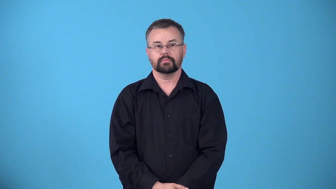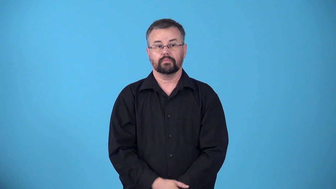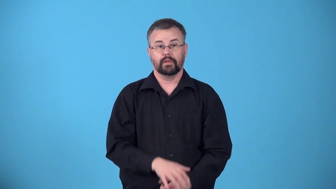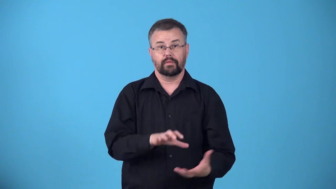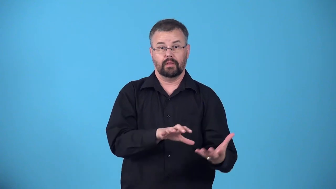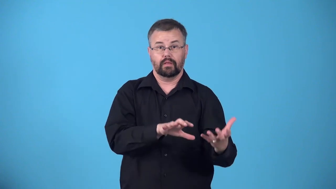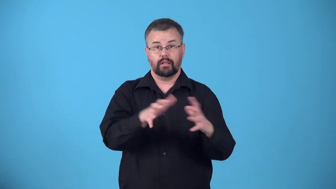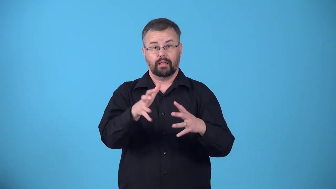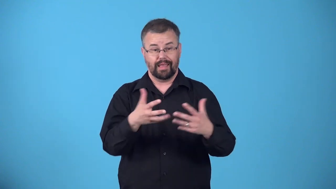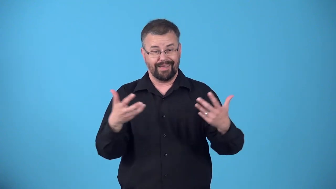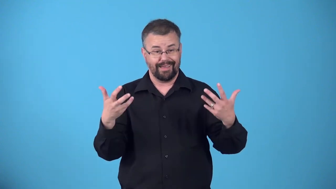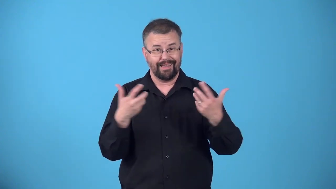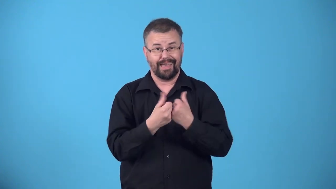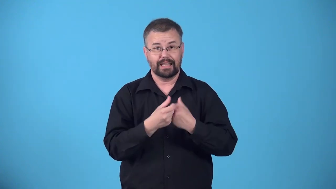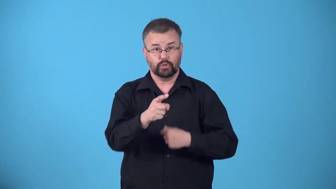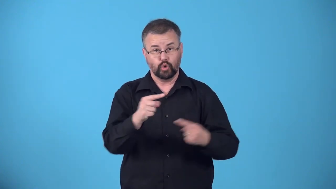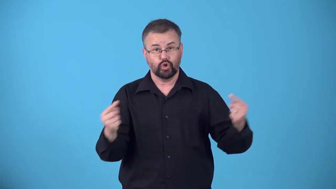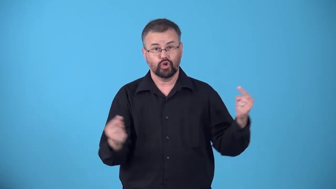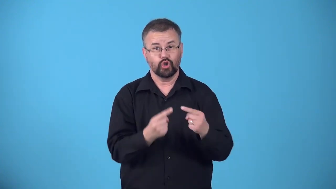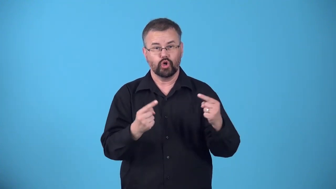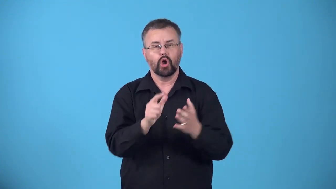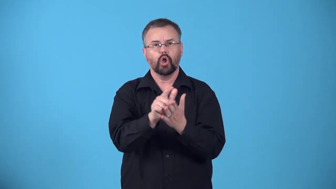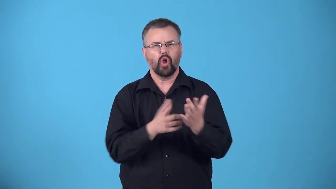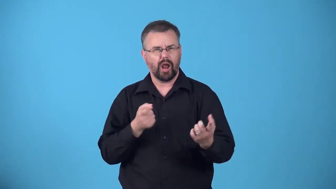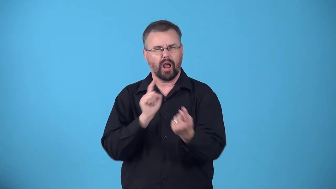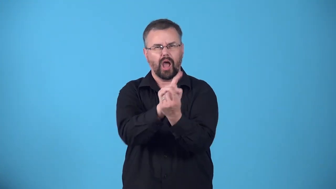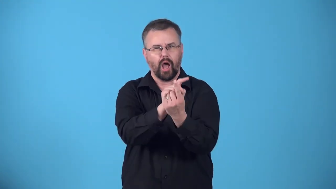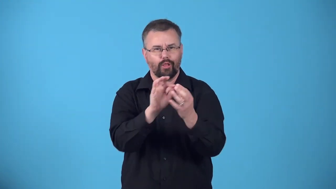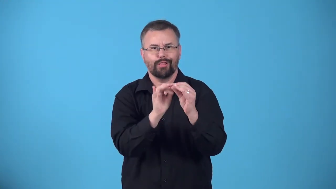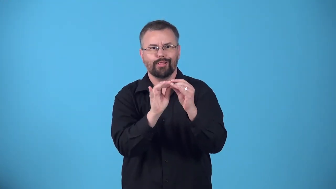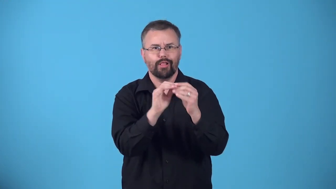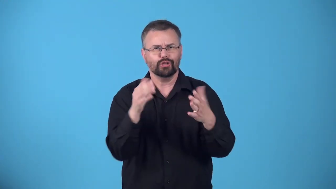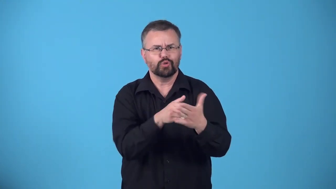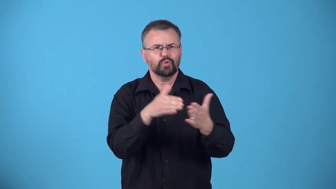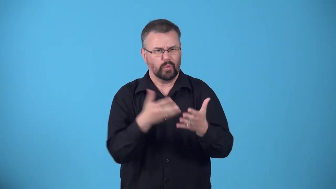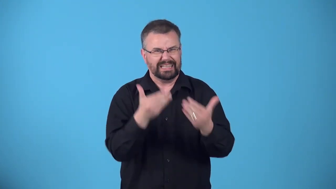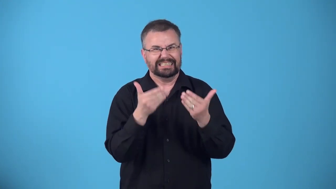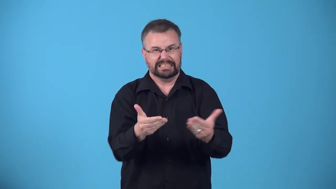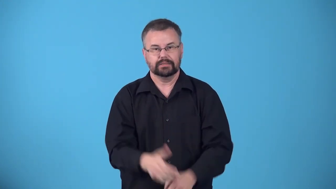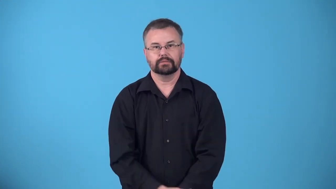ambulance chaser